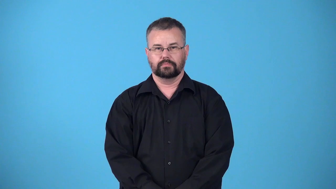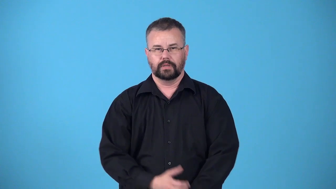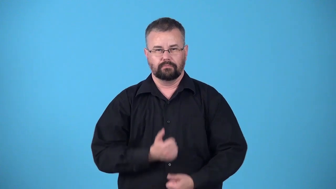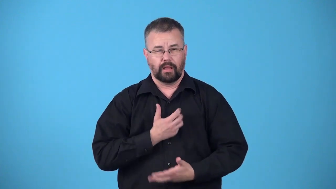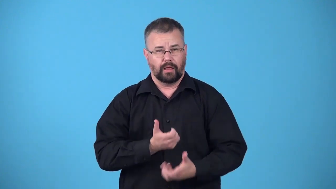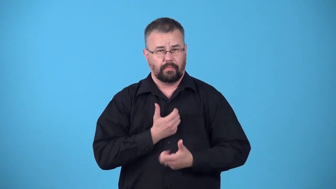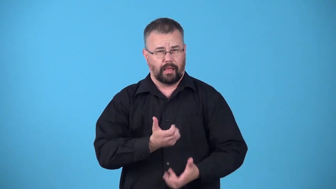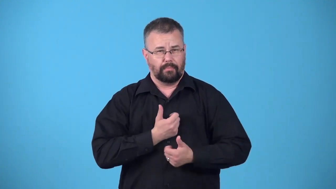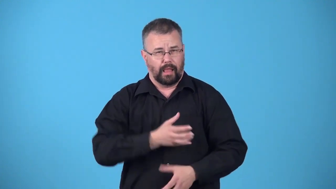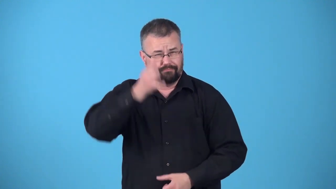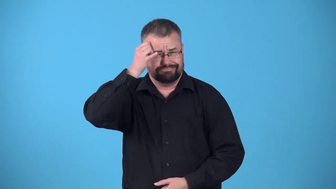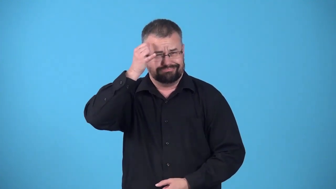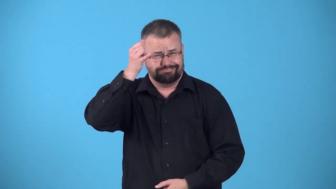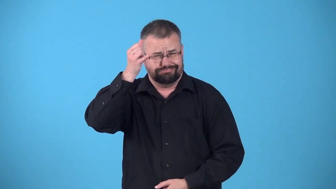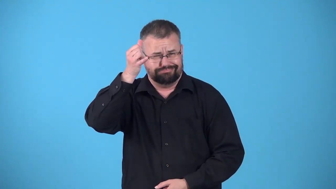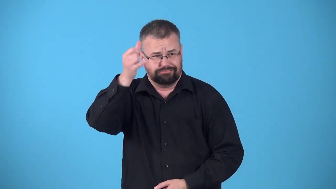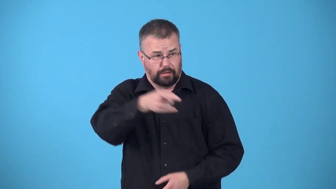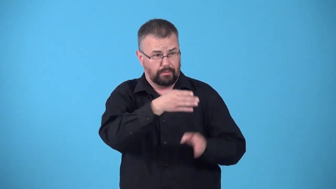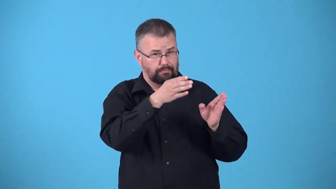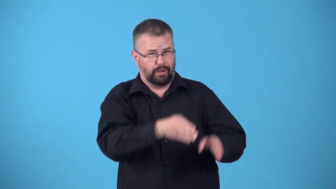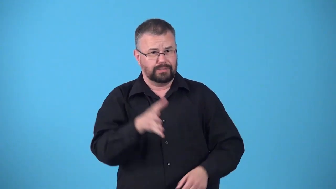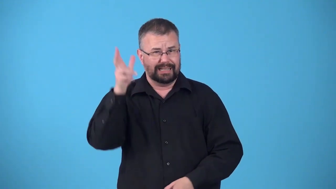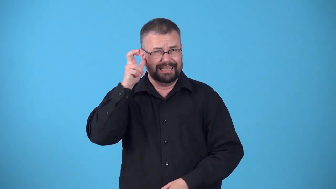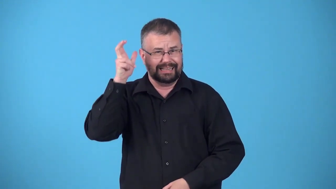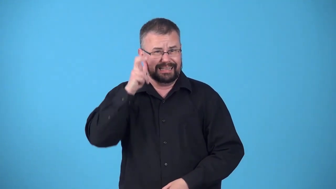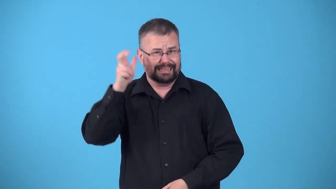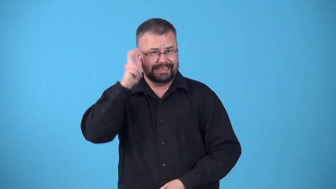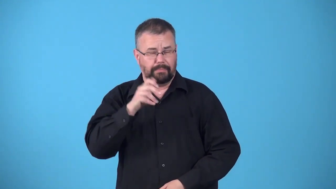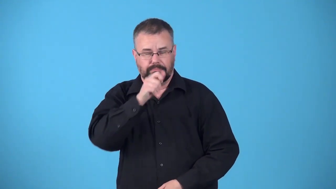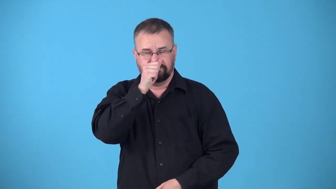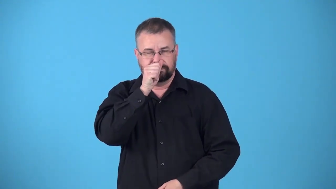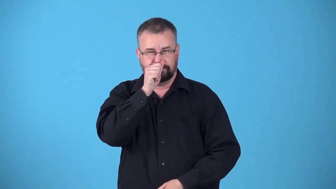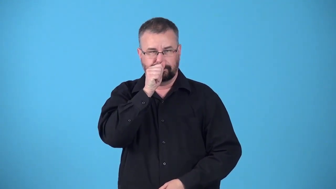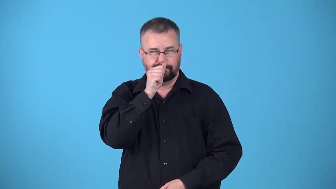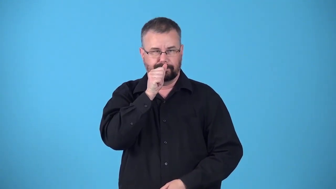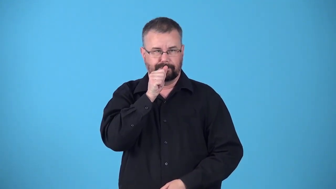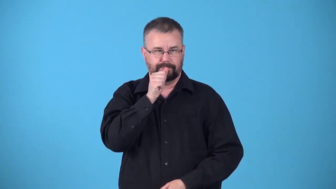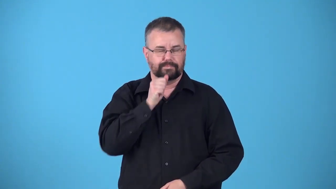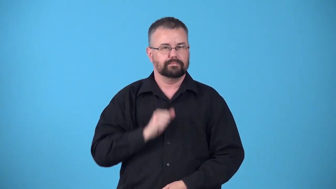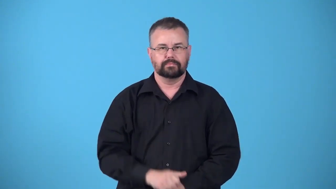bend someone's ear